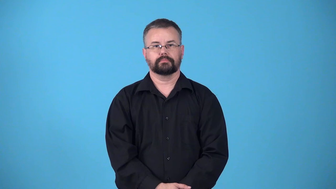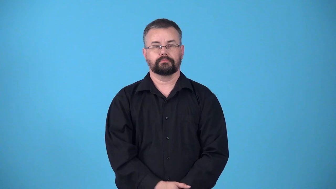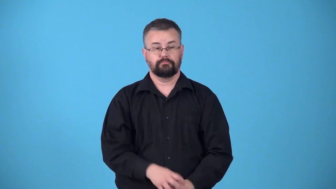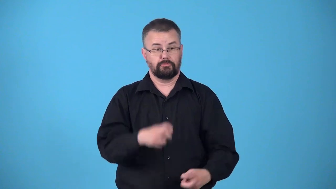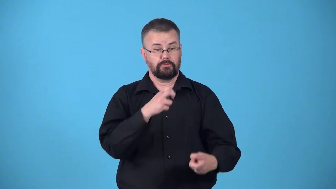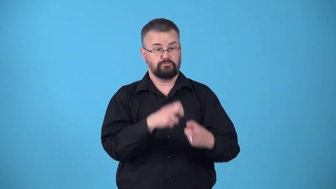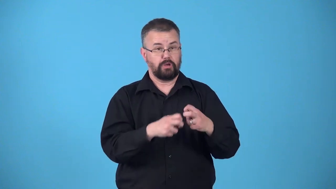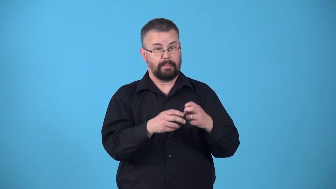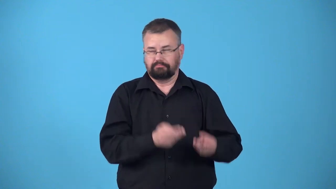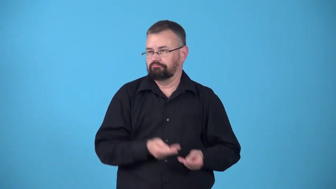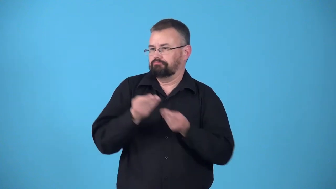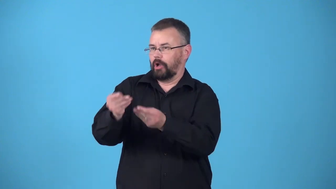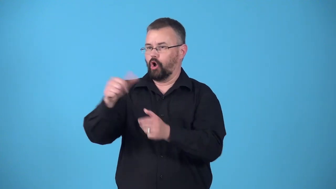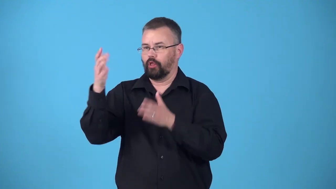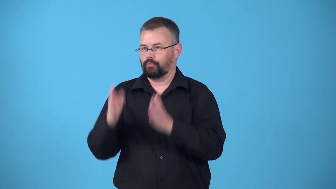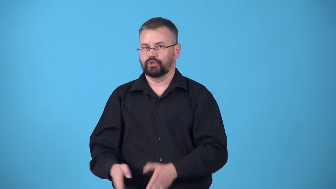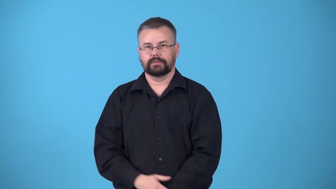get the monkey off your back